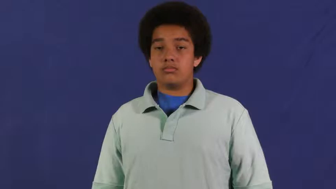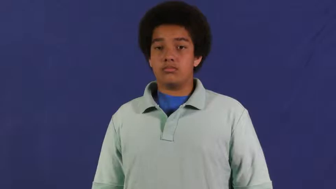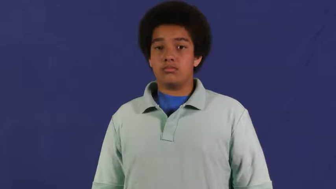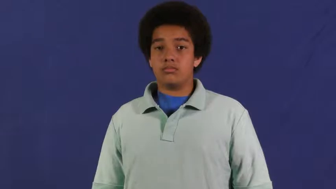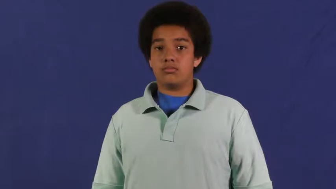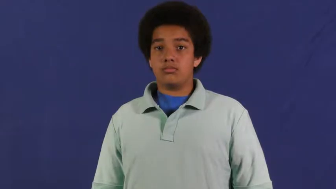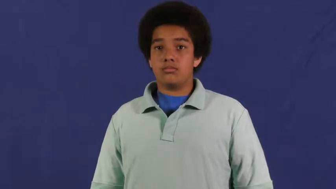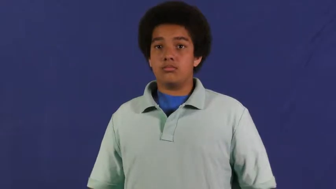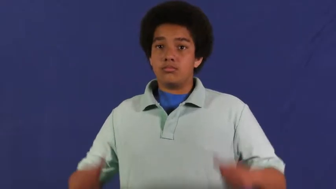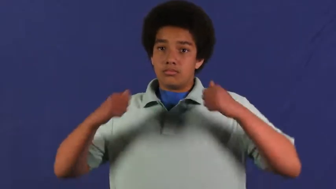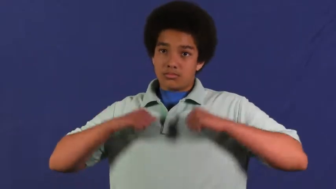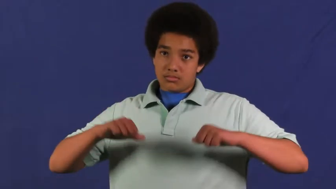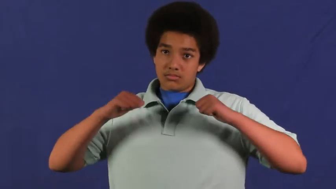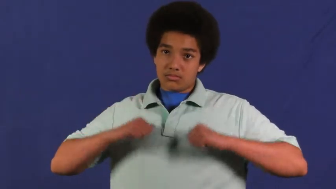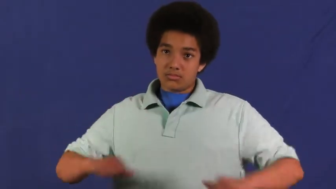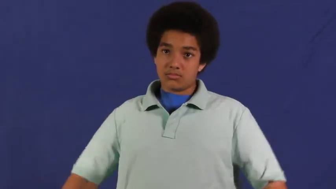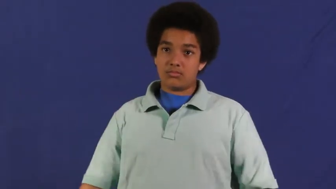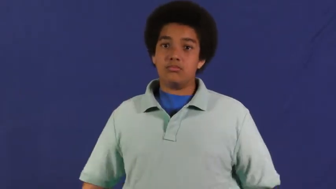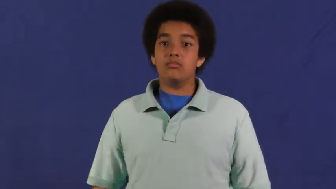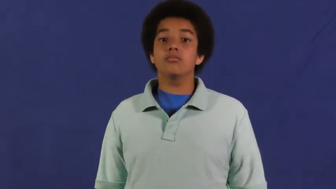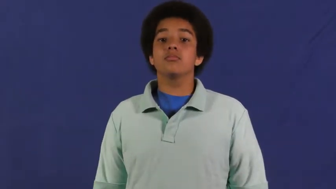jacket